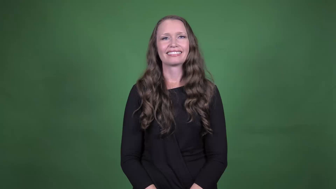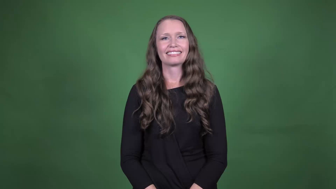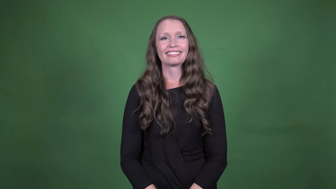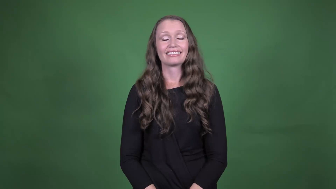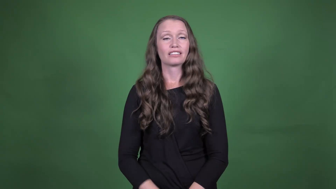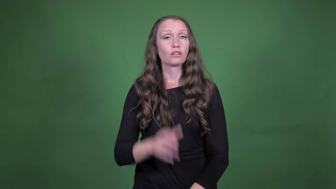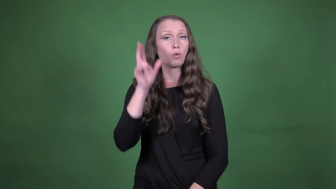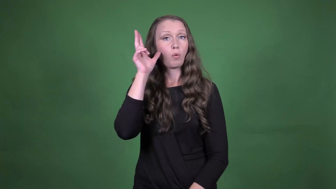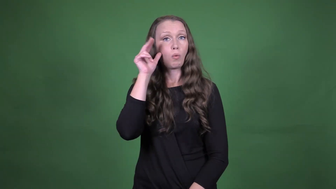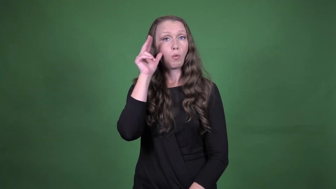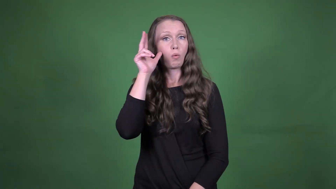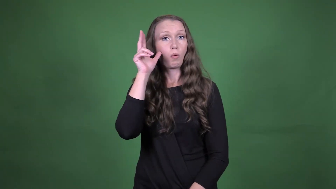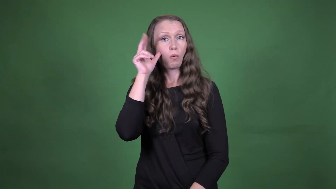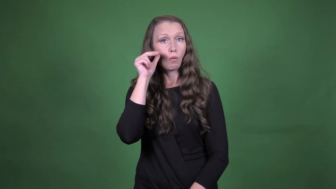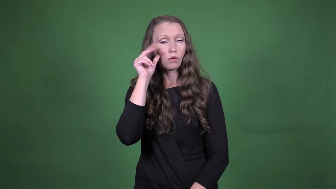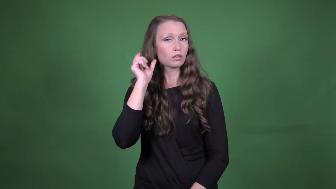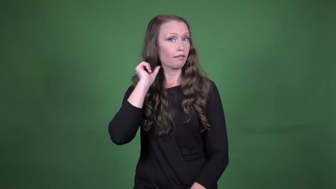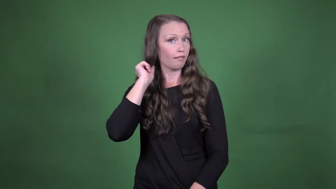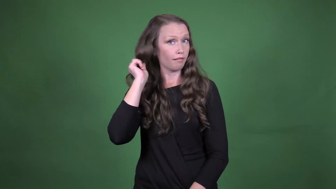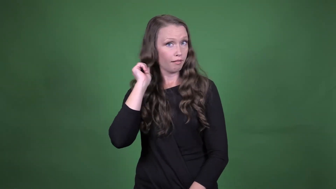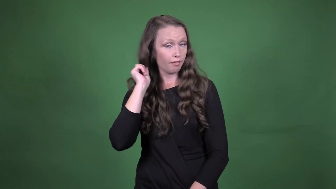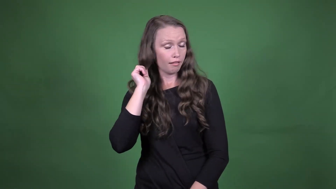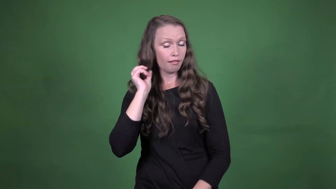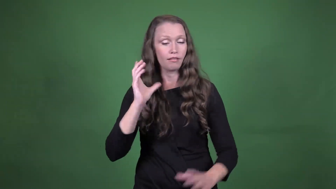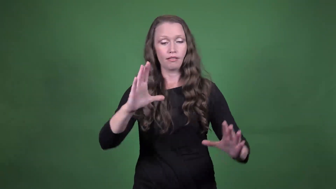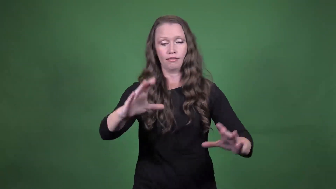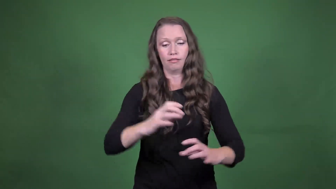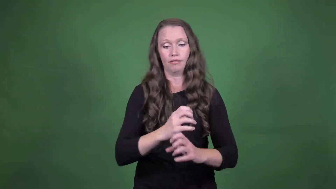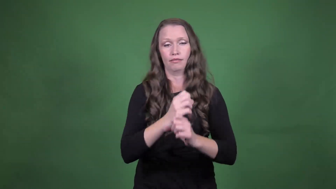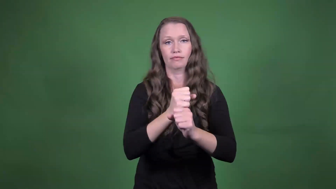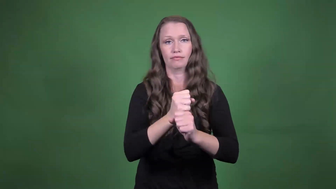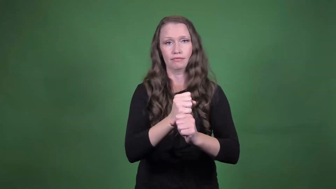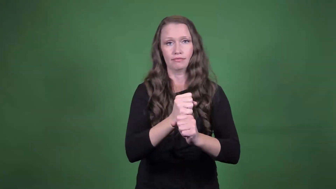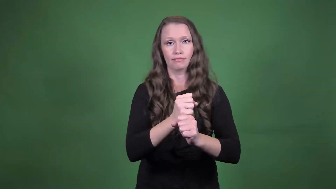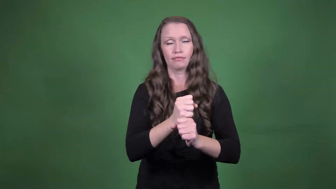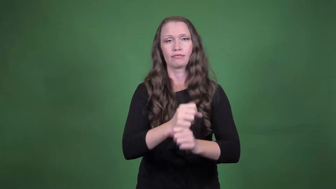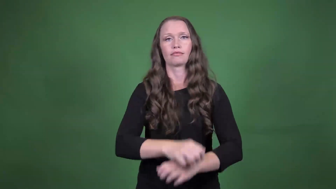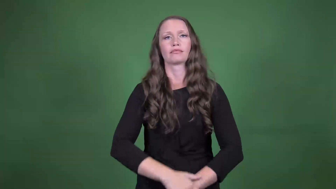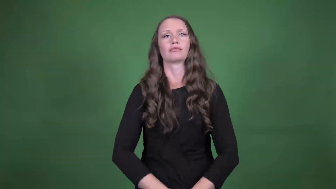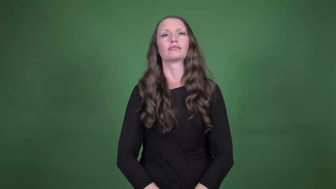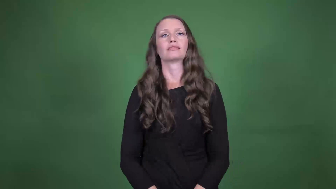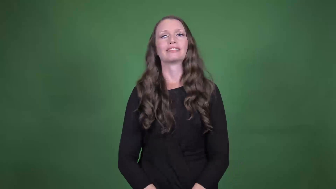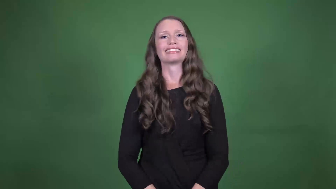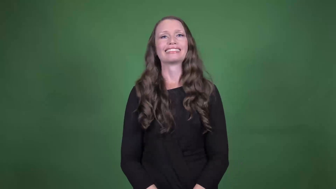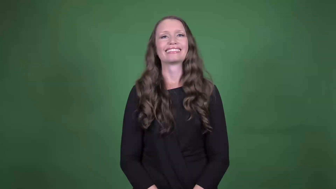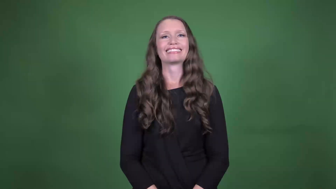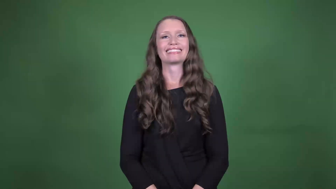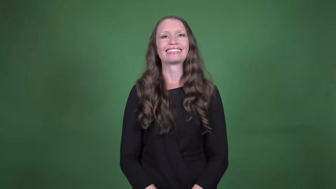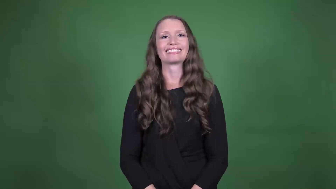holding horse’s mane